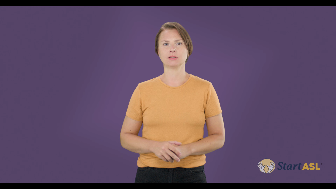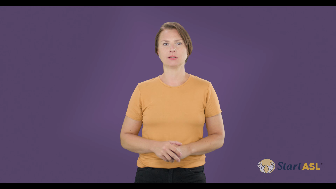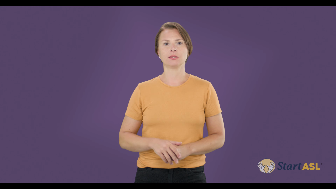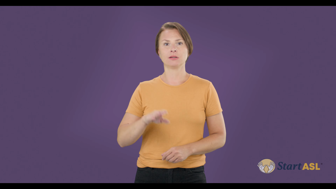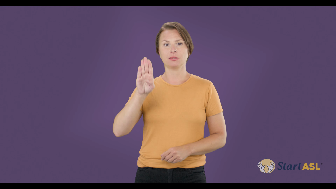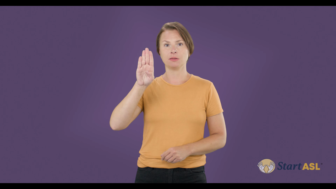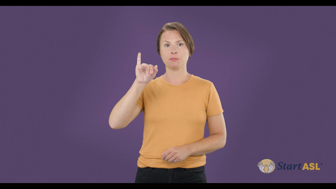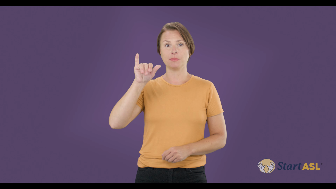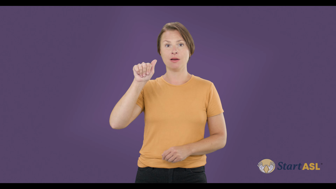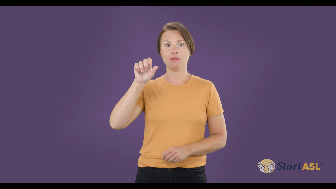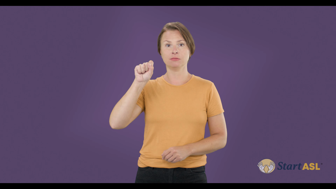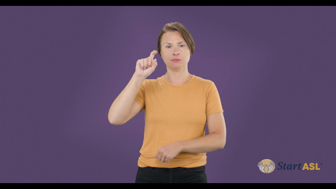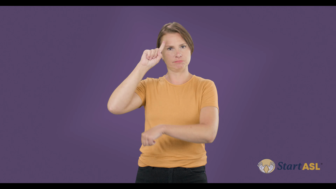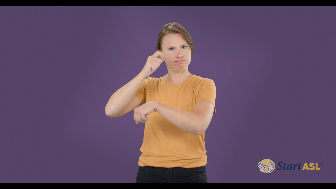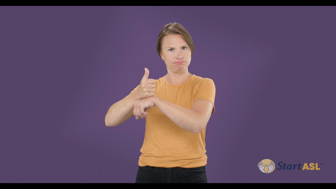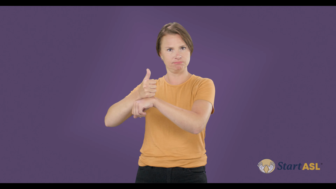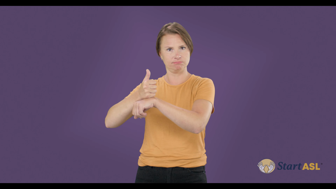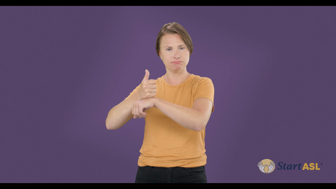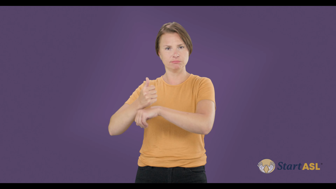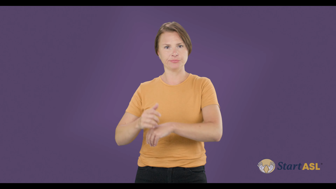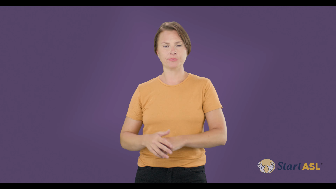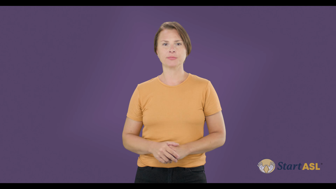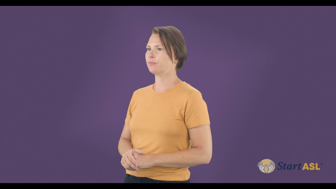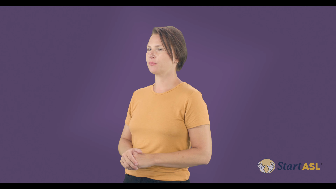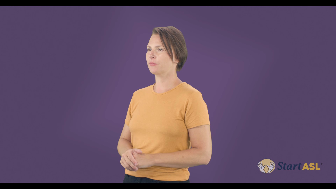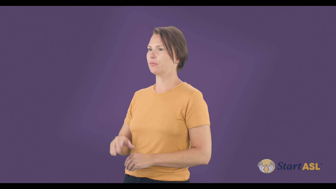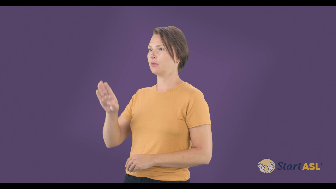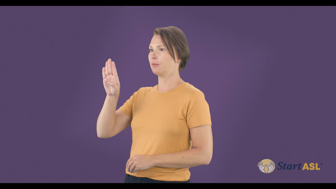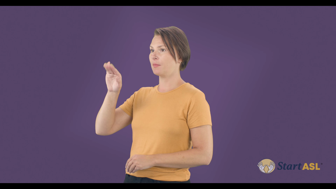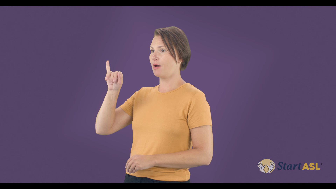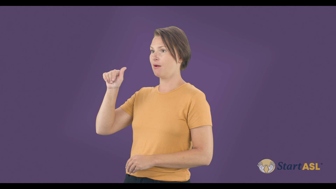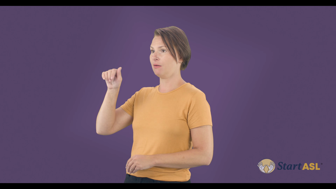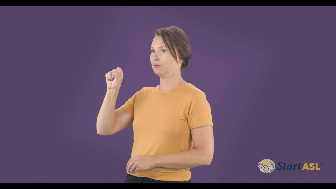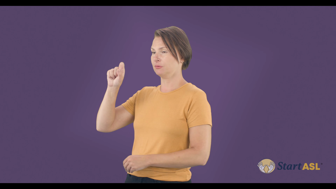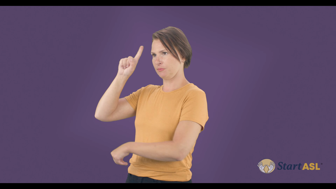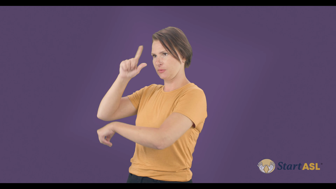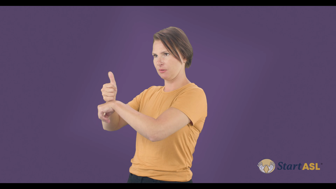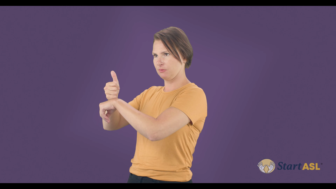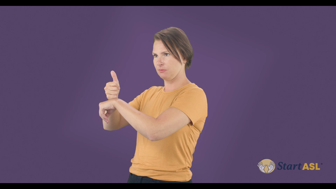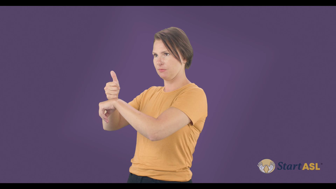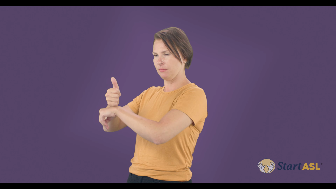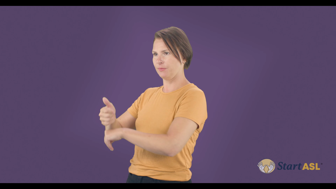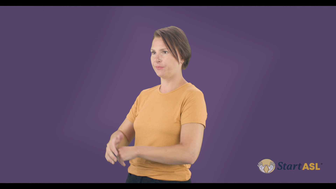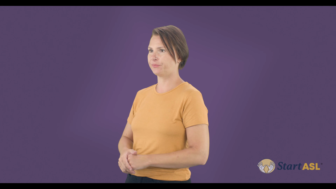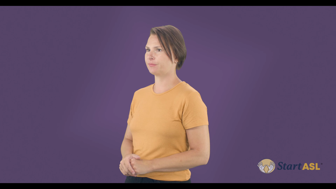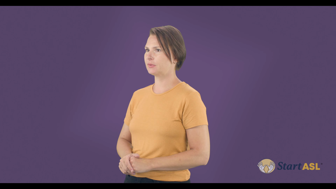bias